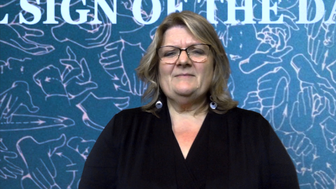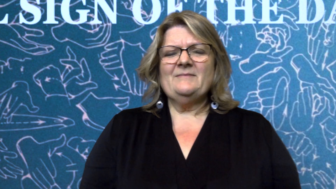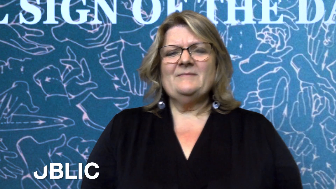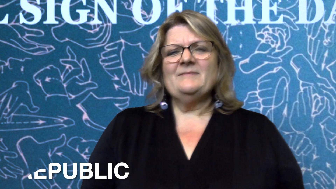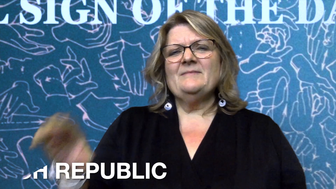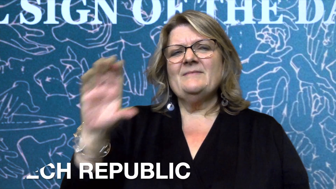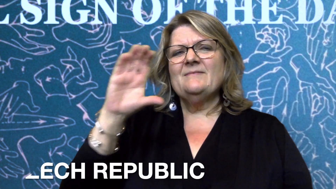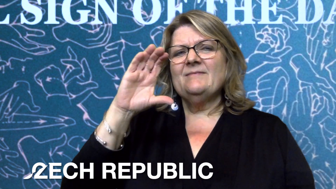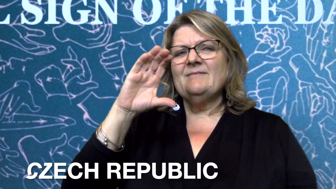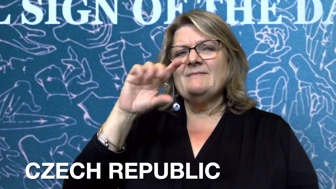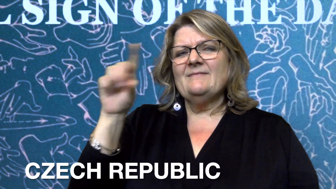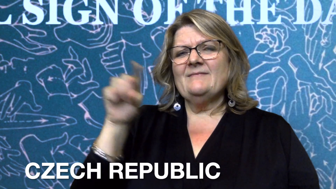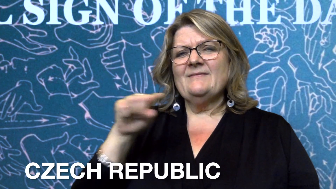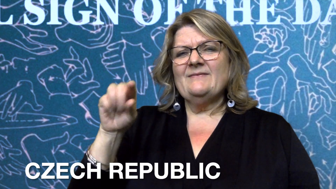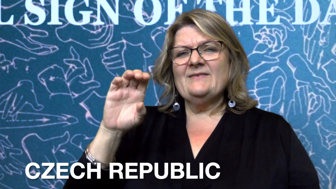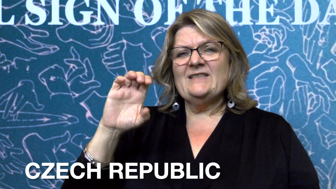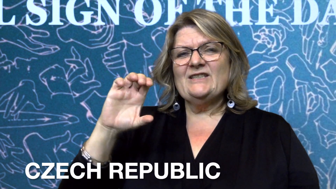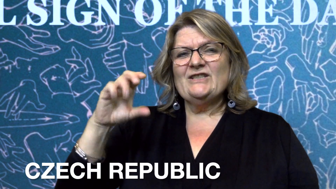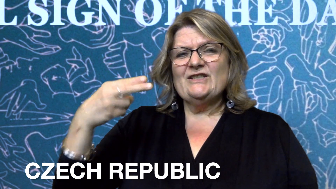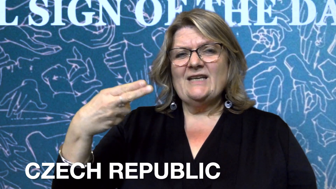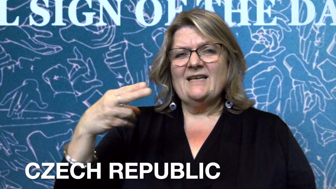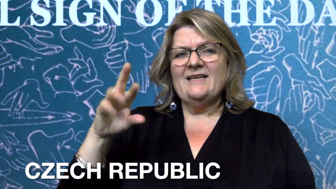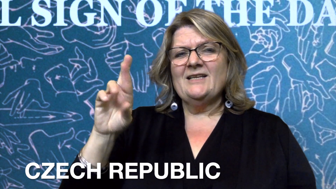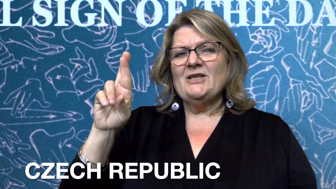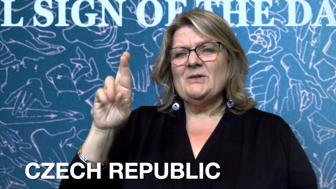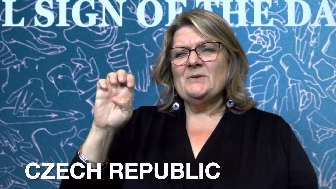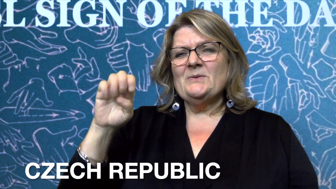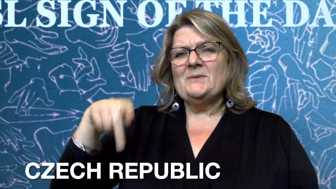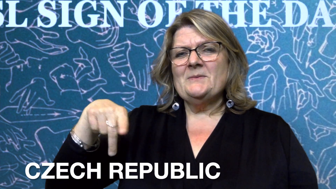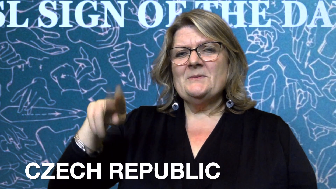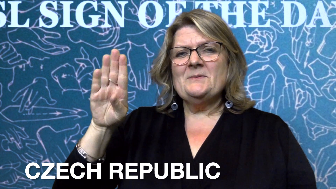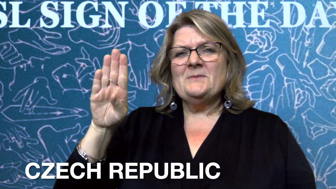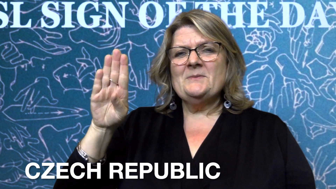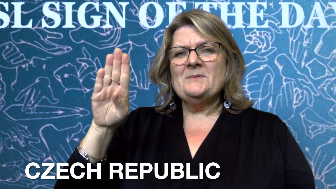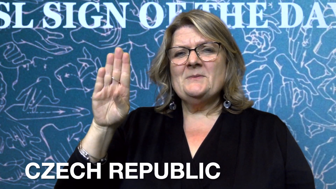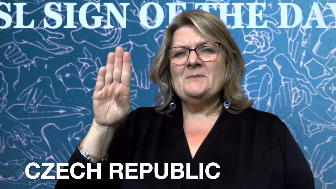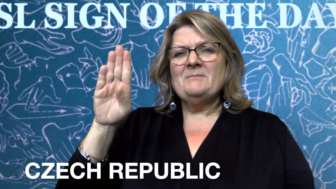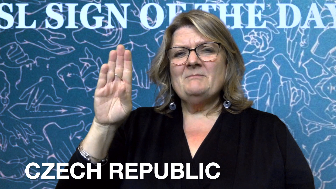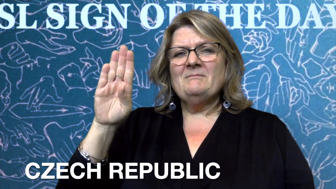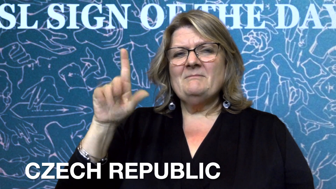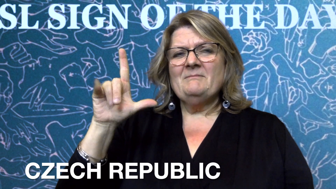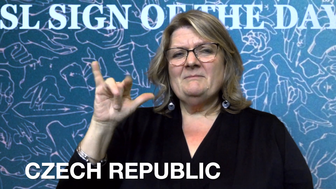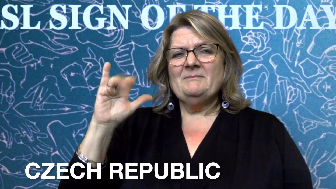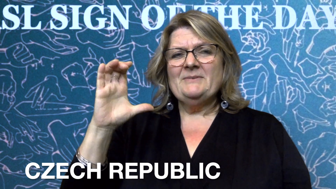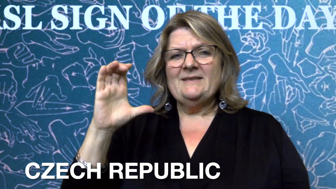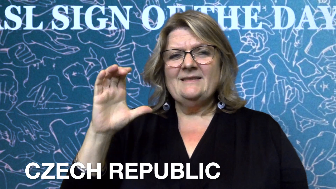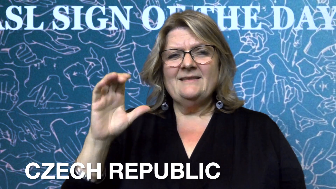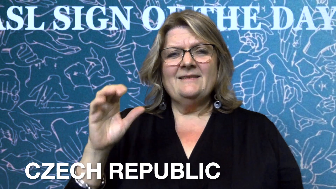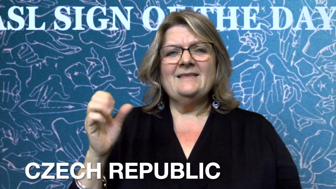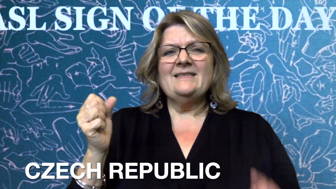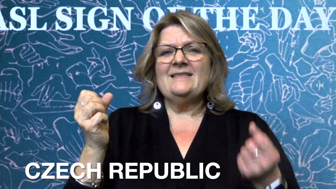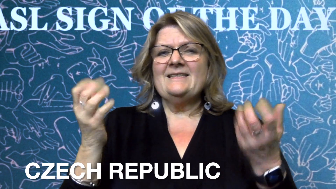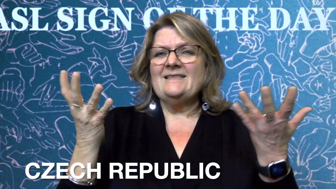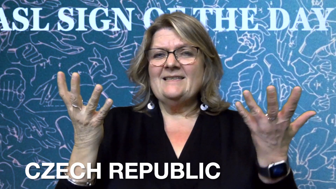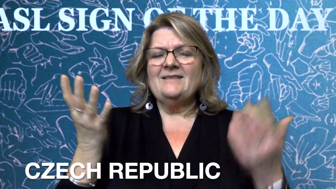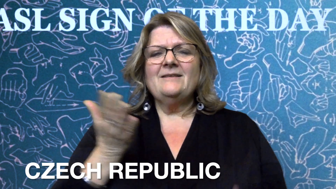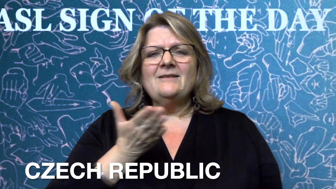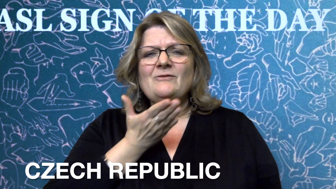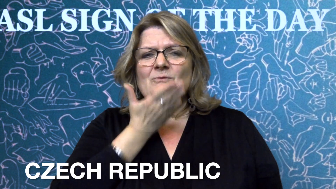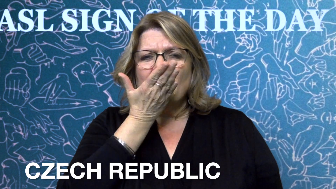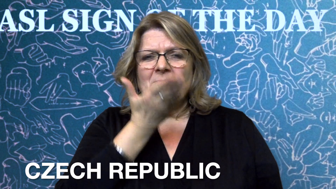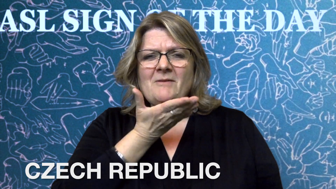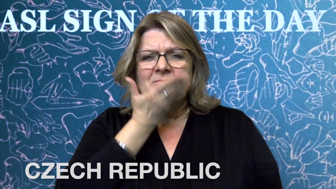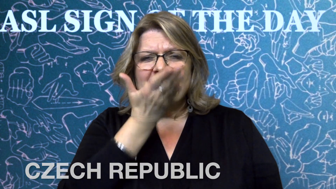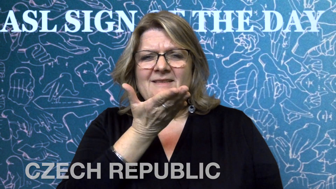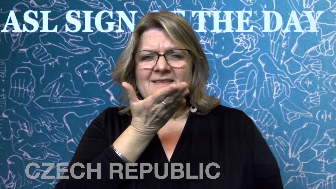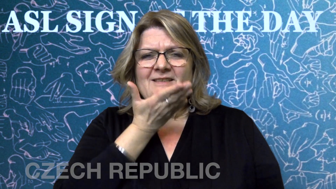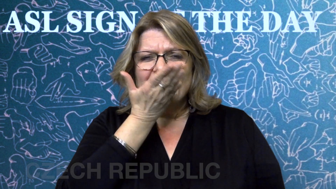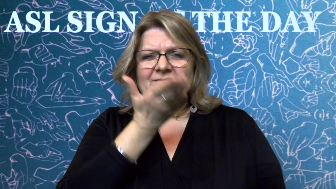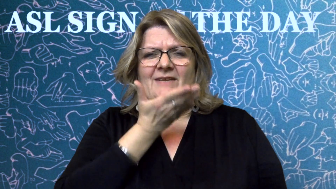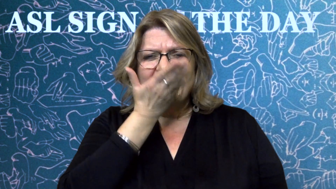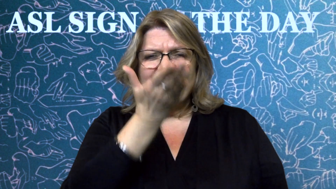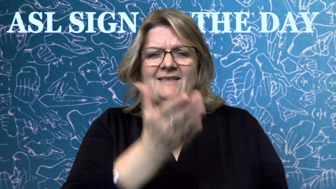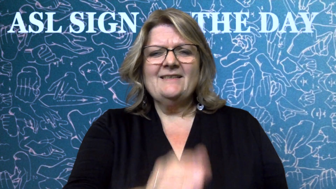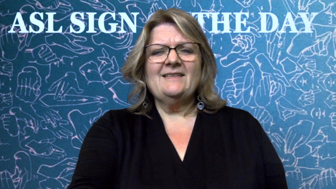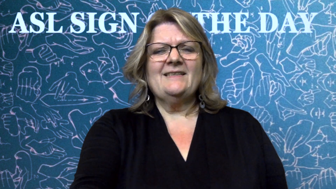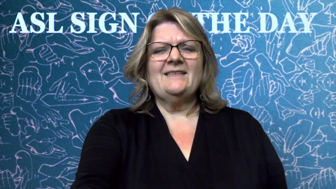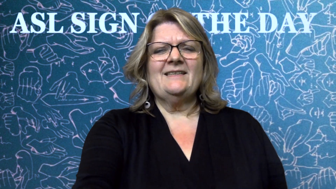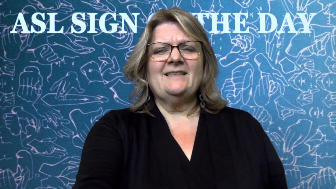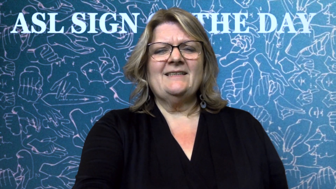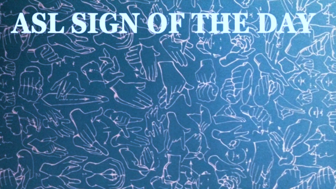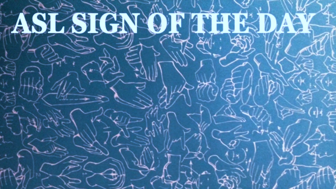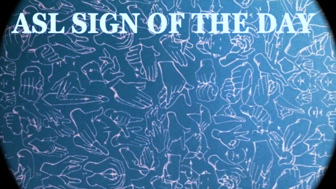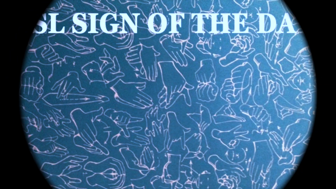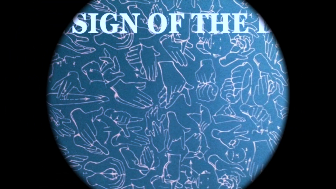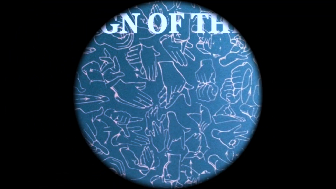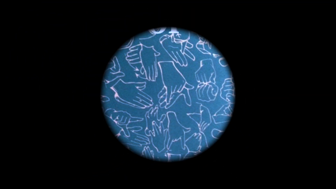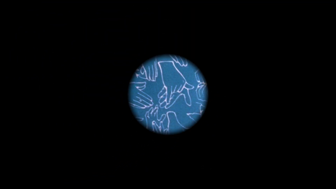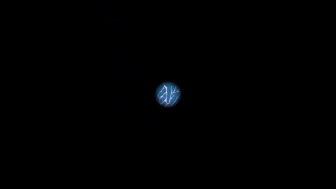CZECH REPUBLIC